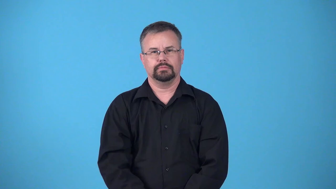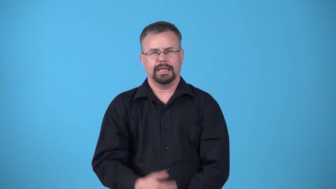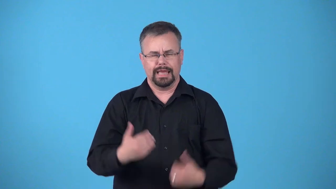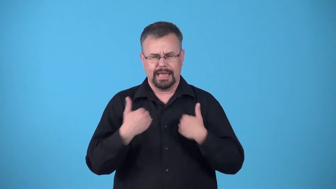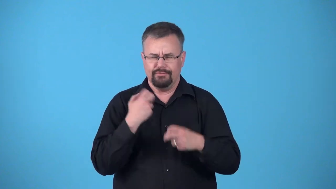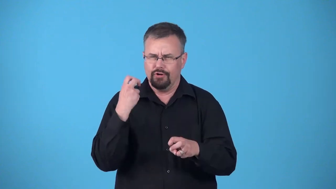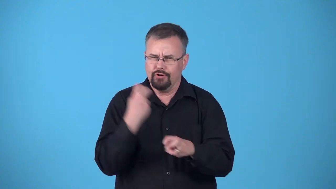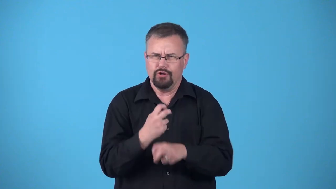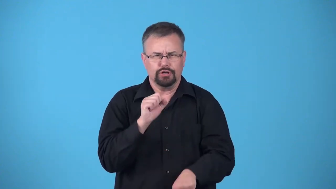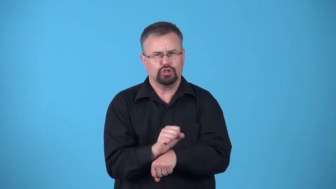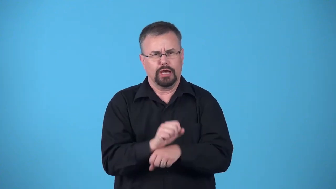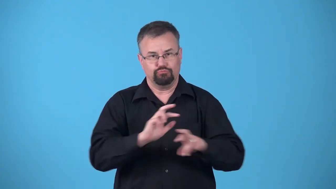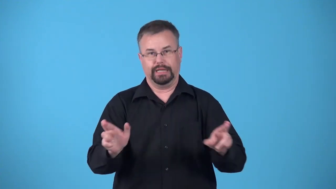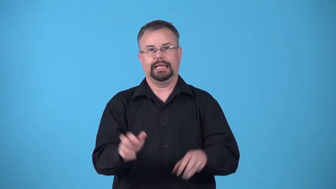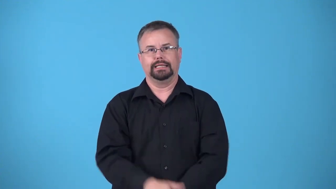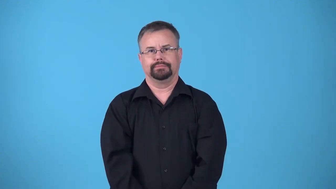have your work cut out for you